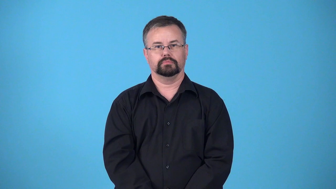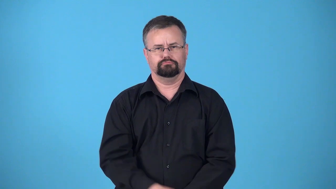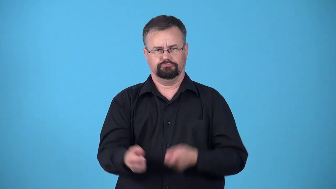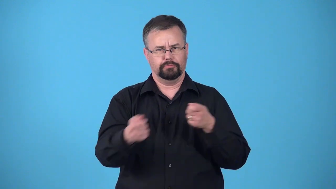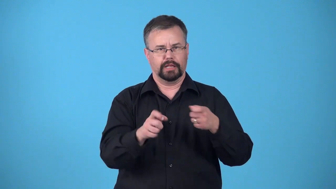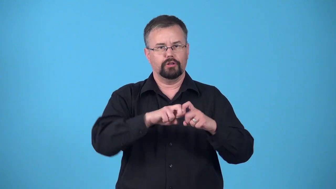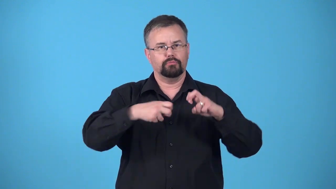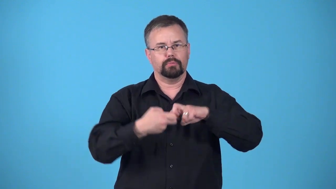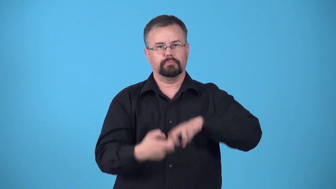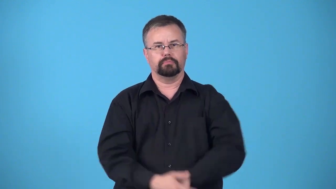tackle an issue